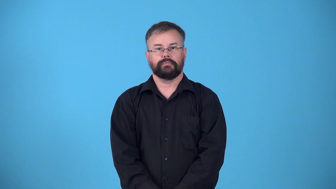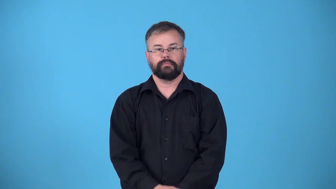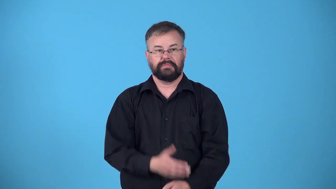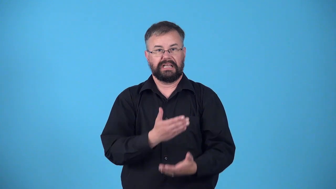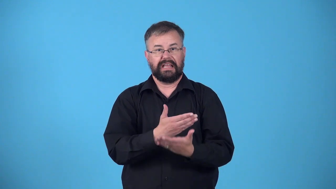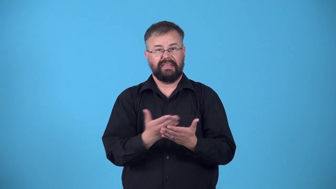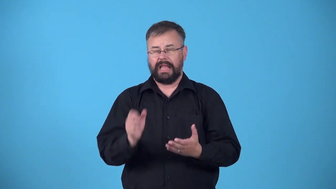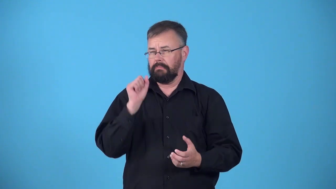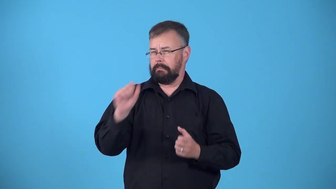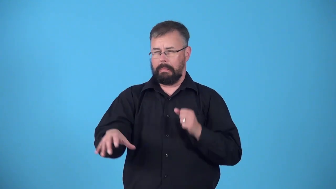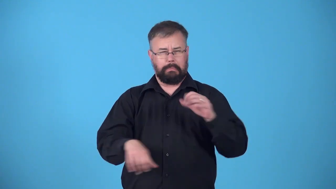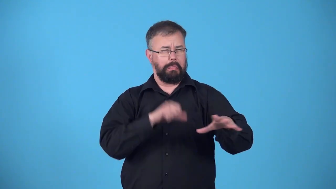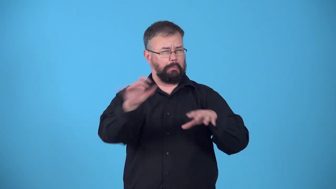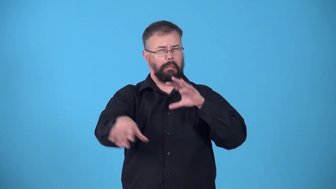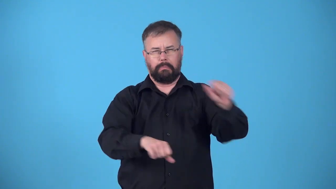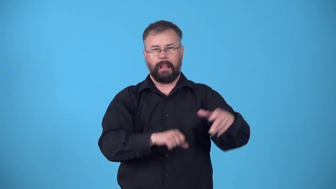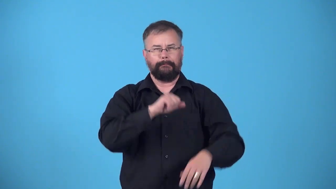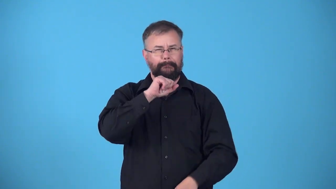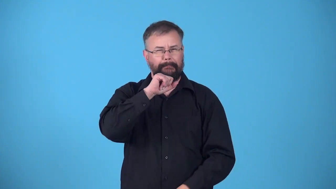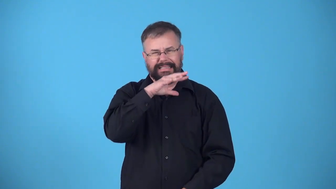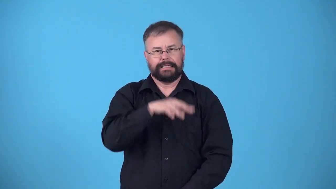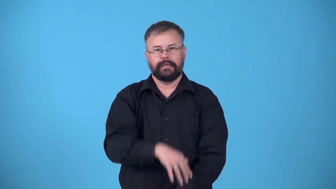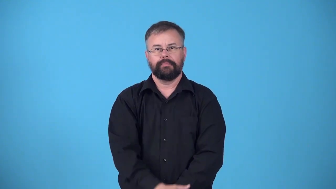jetsam